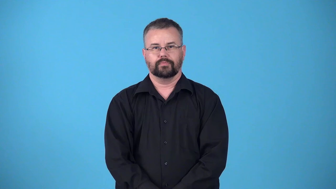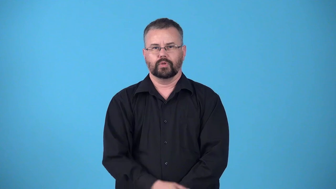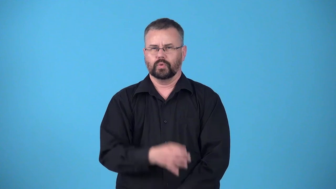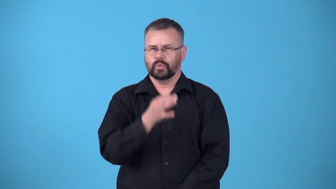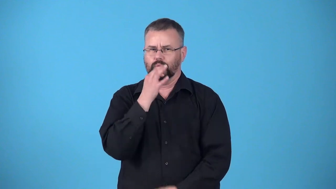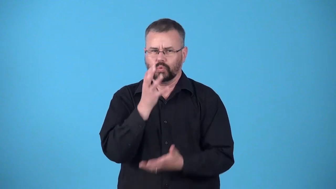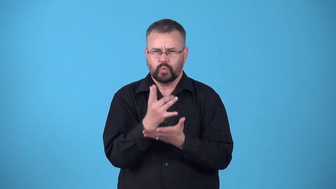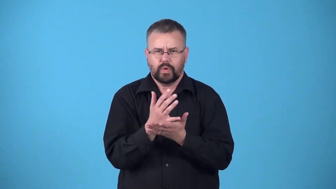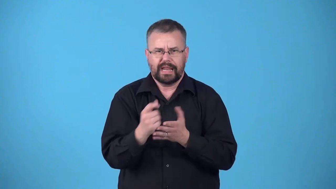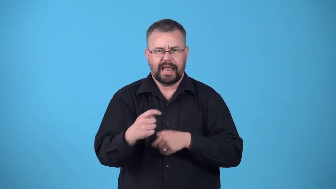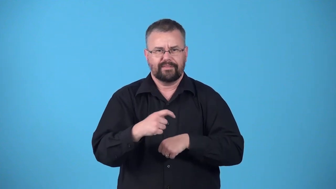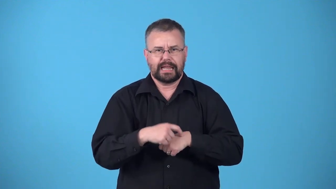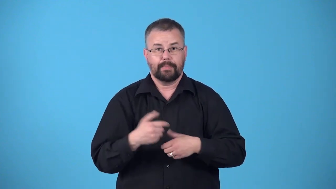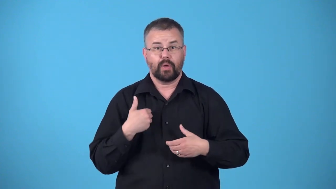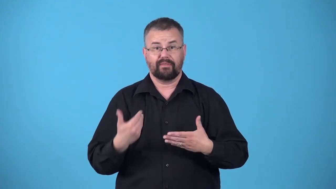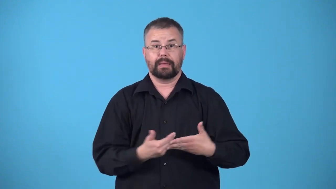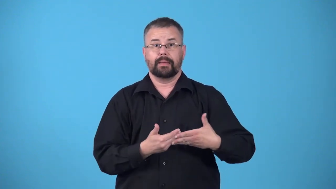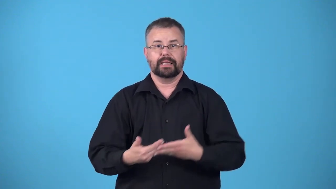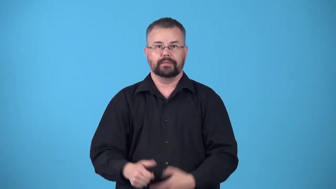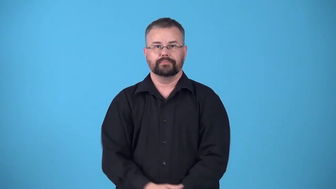her biological clock is ticking